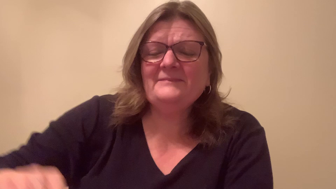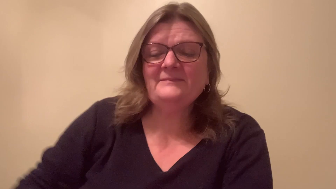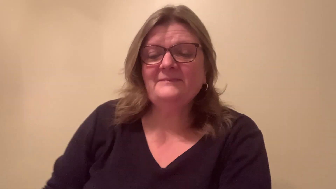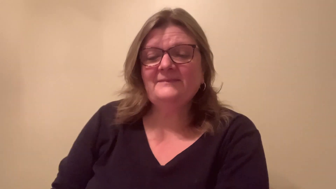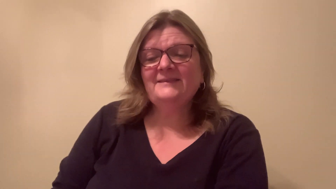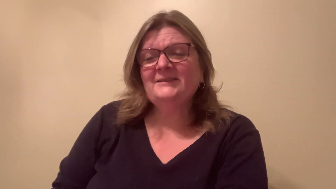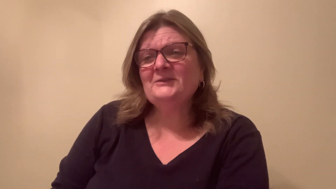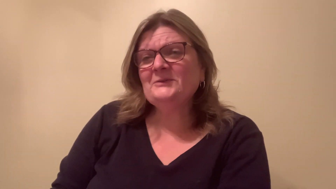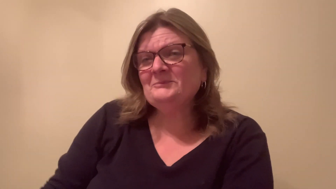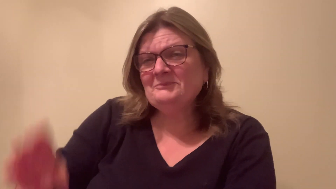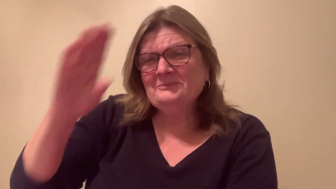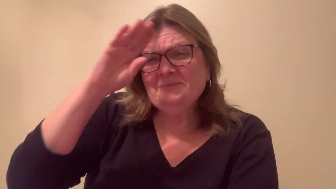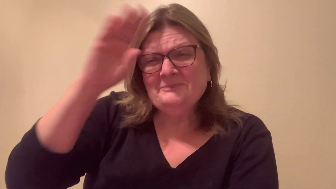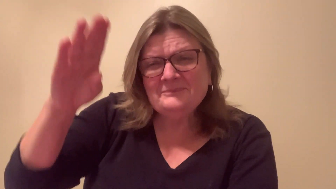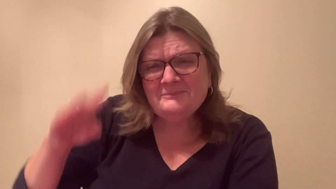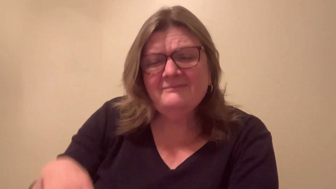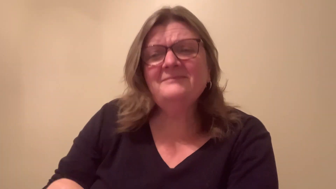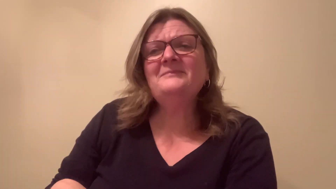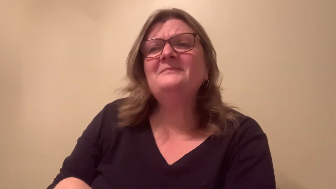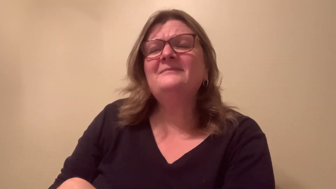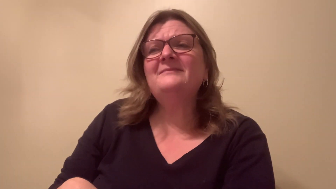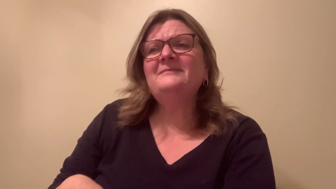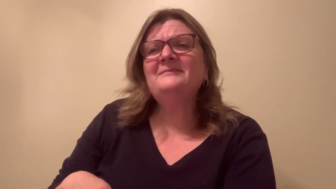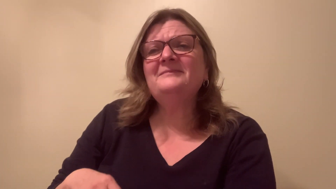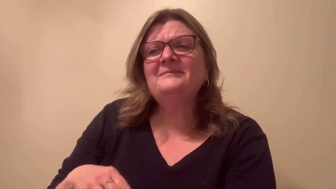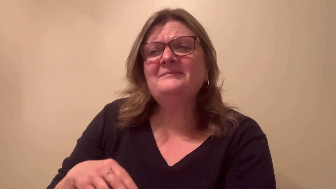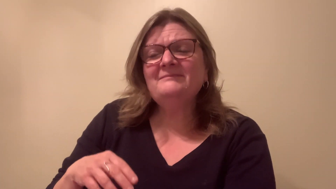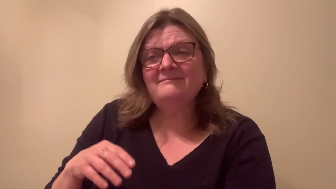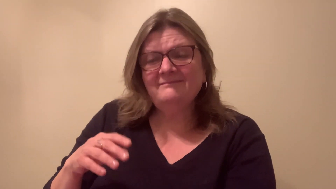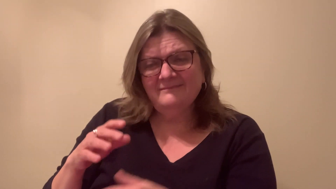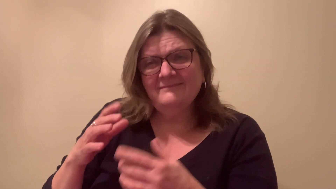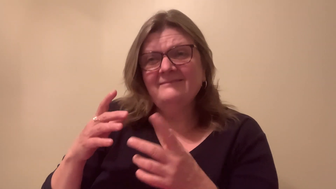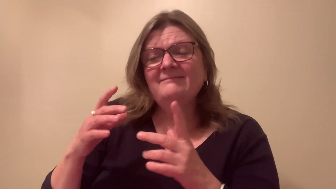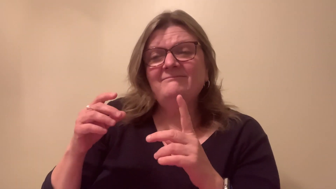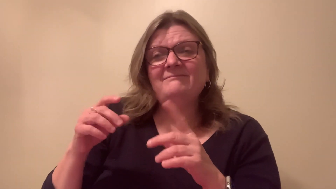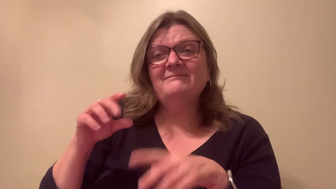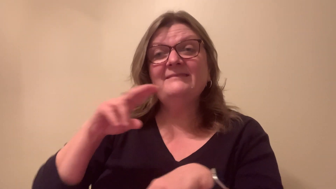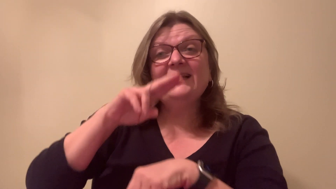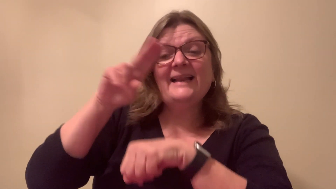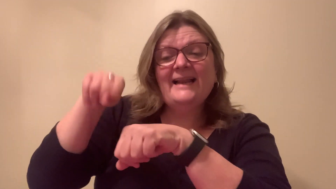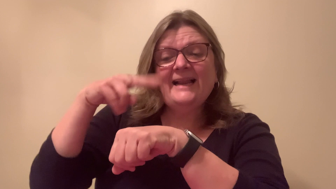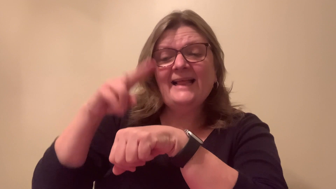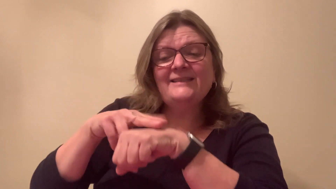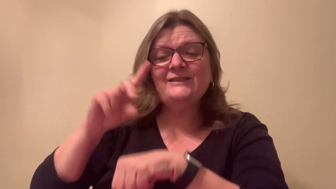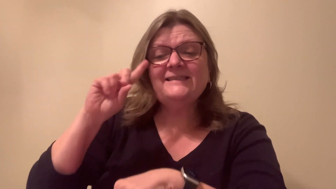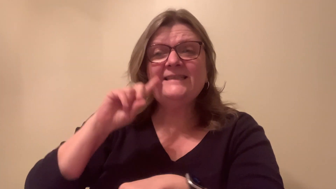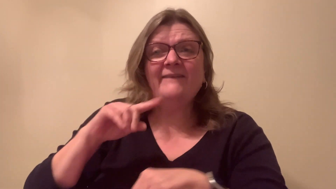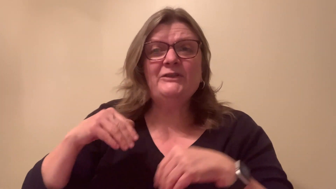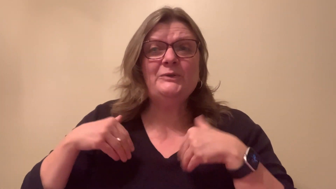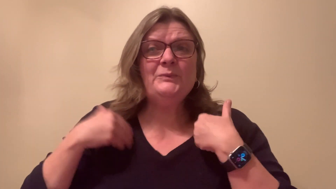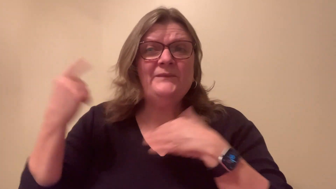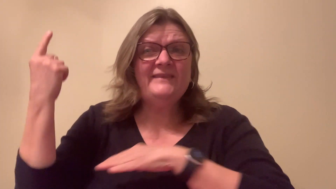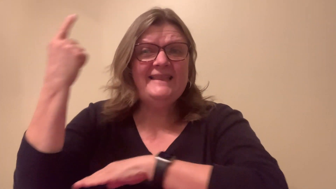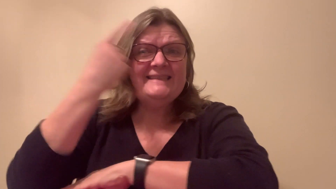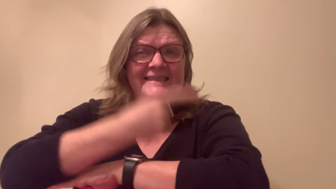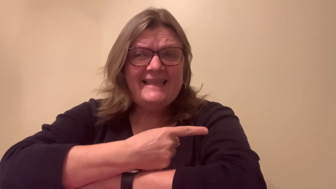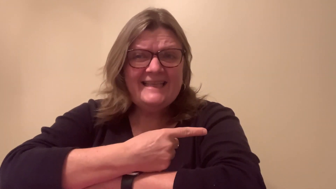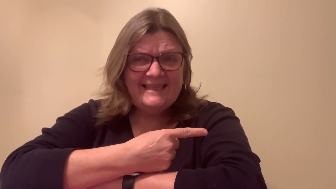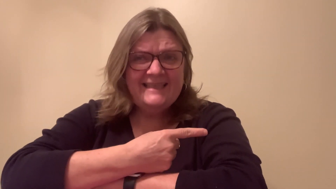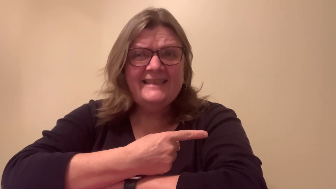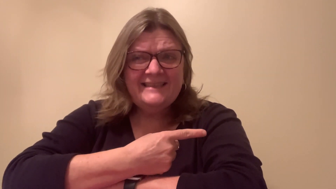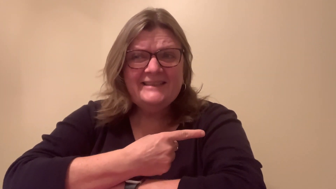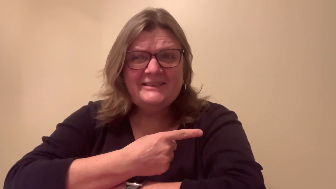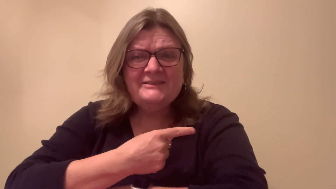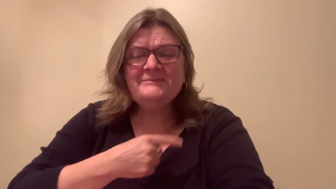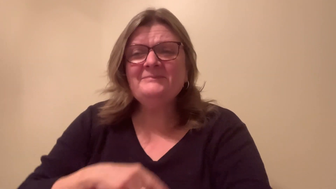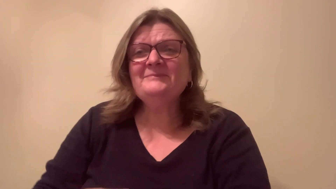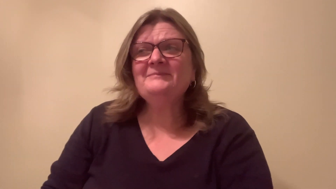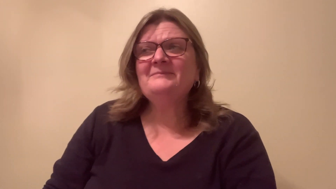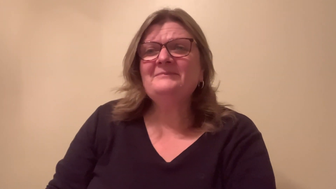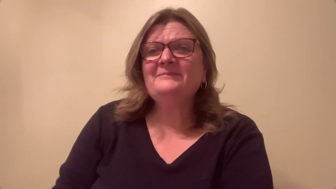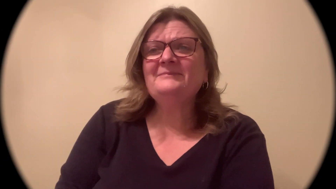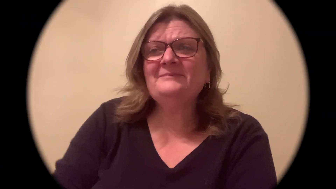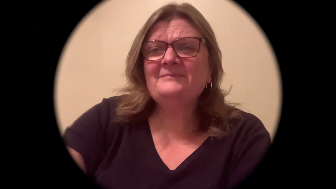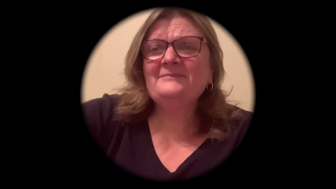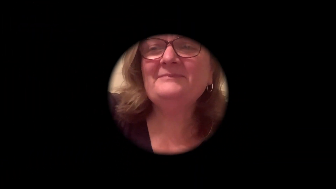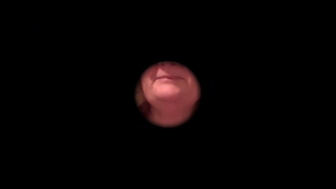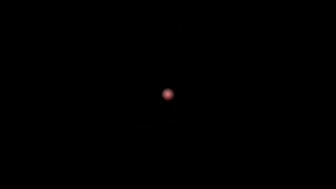National Deaf Youth Day